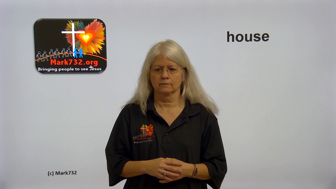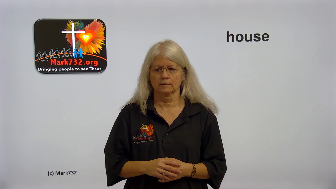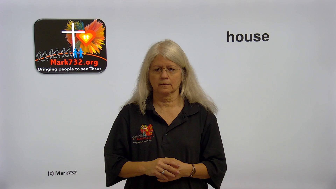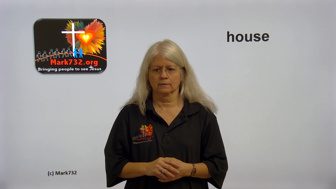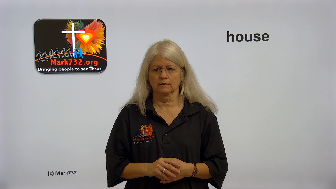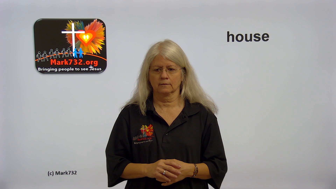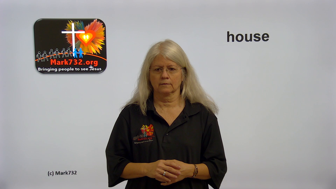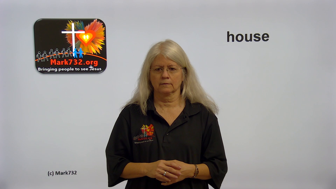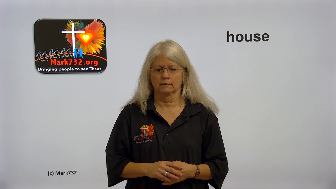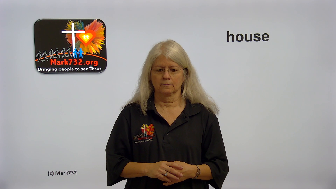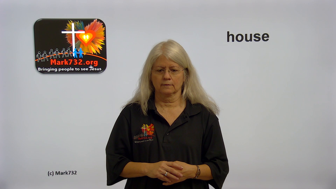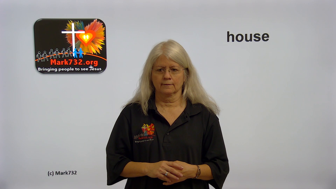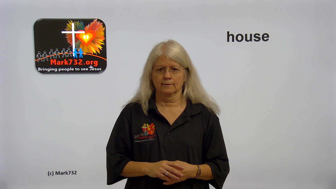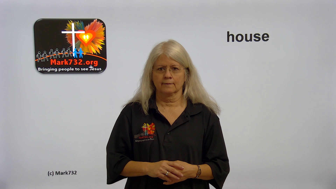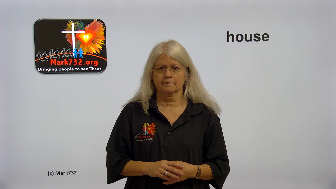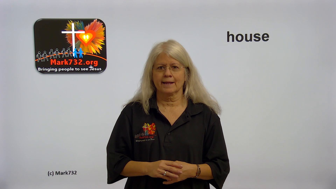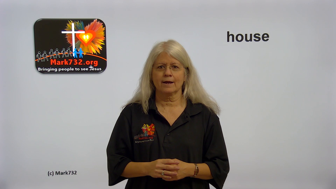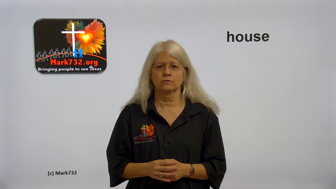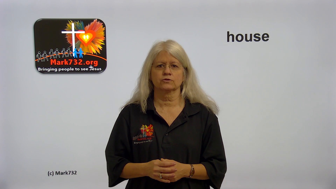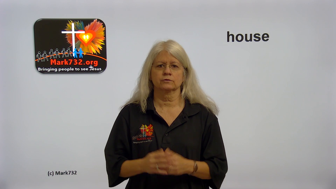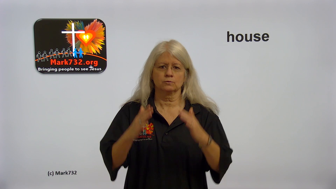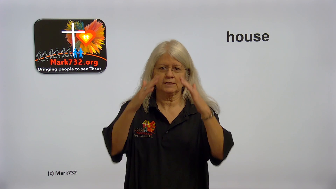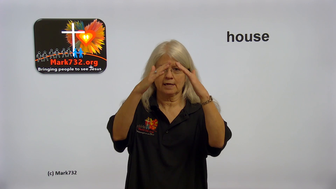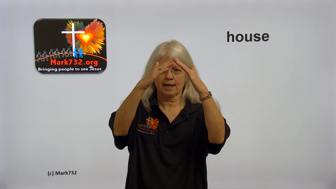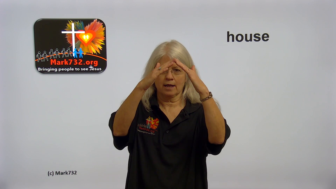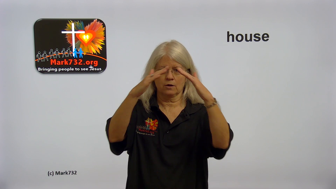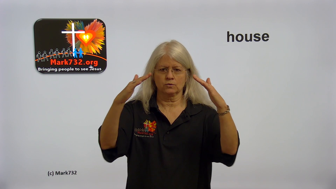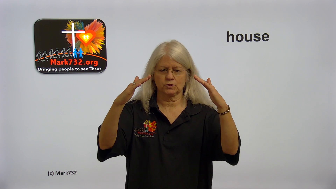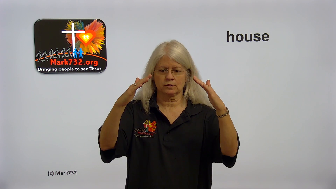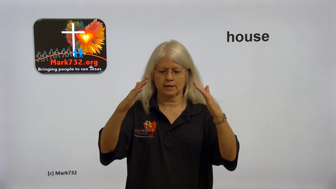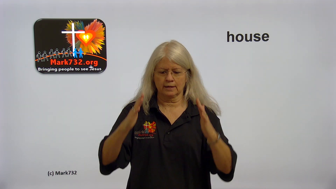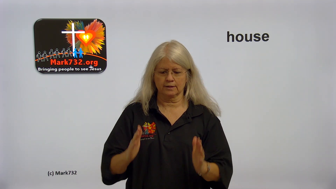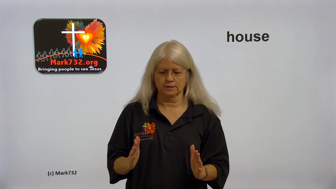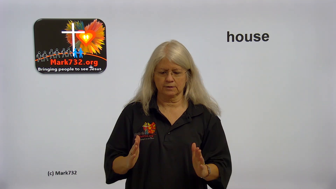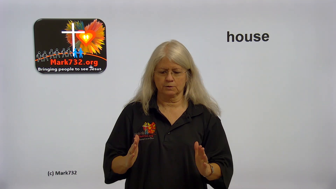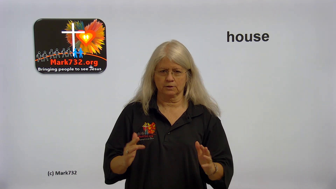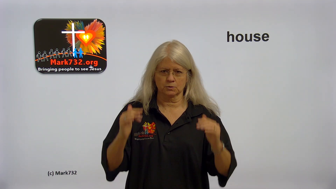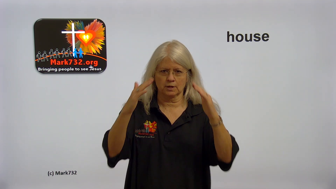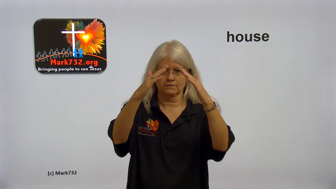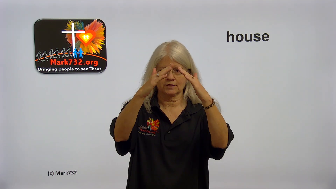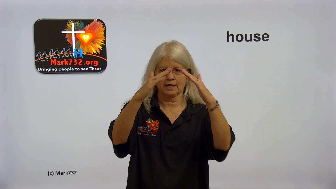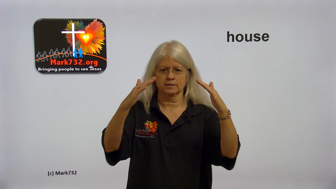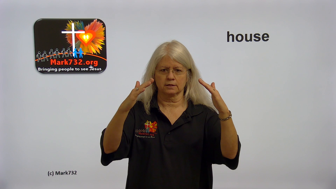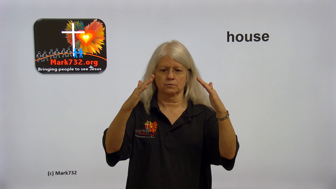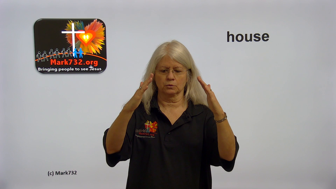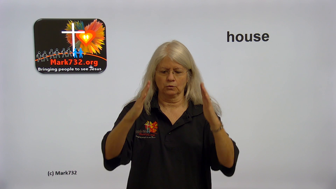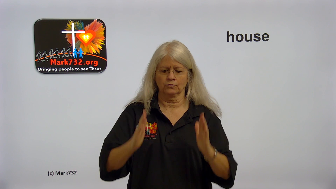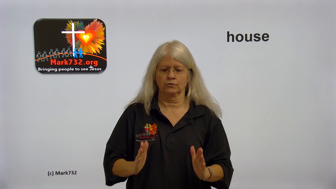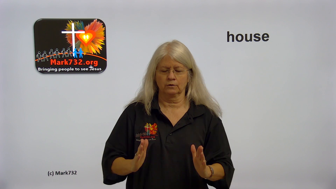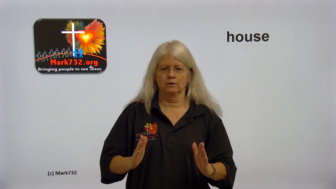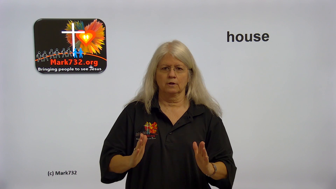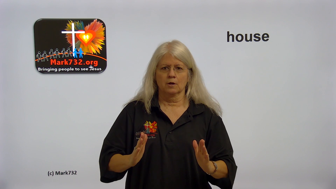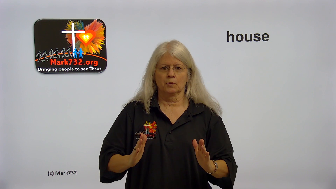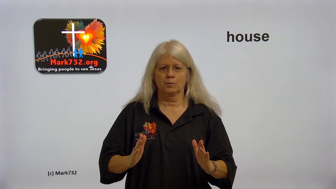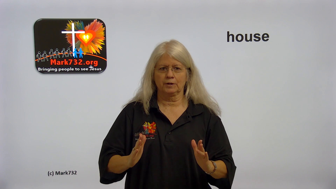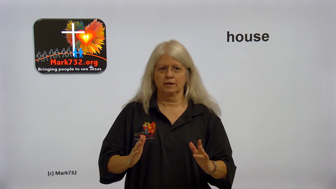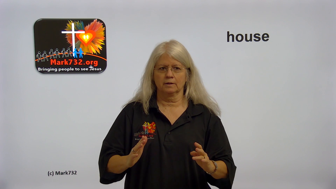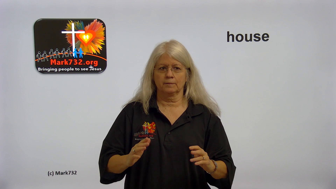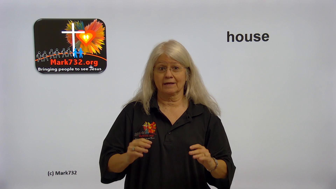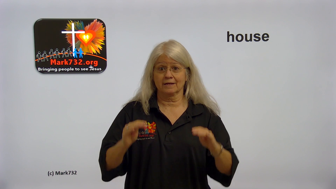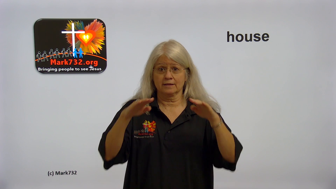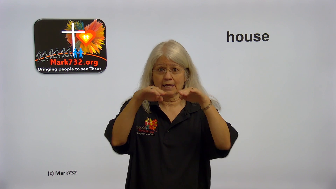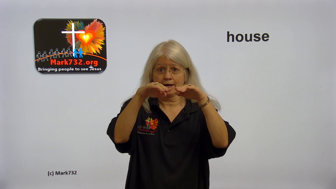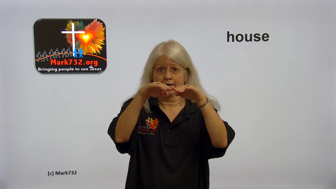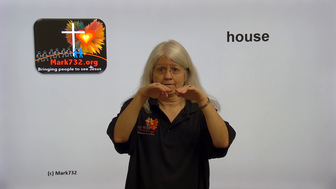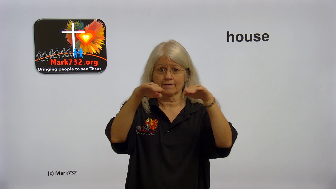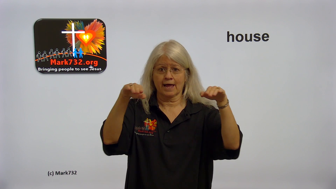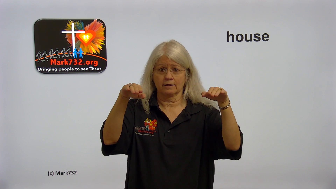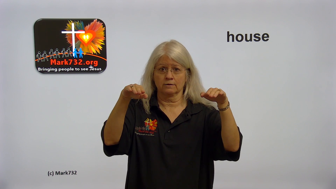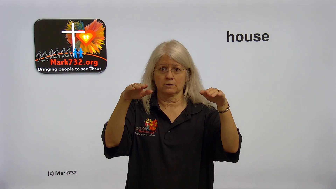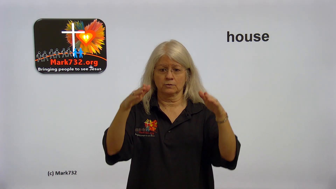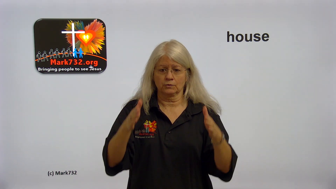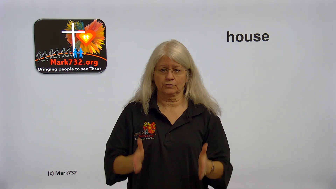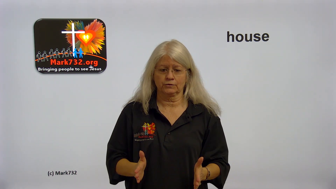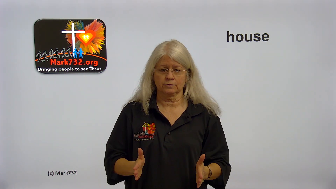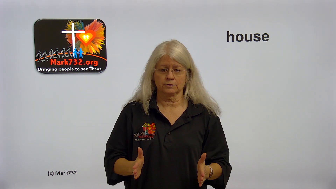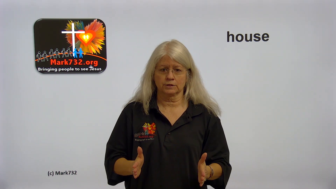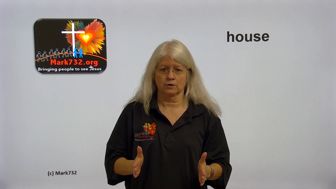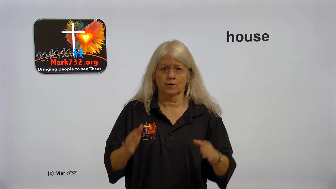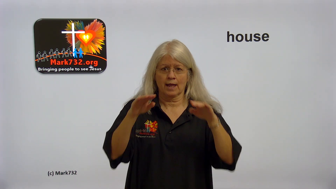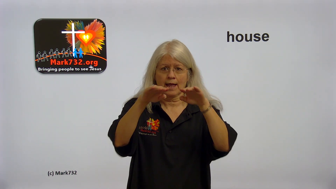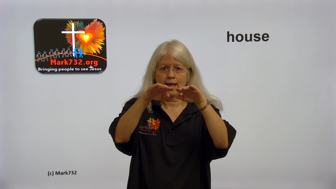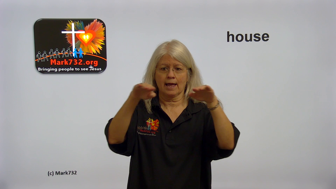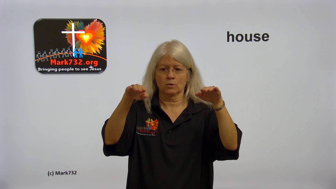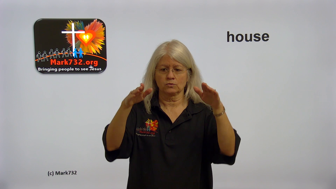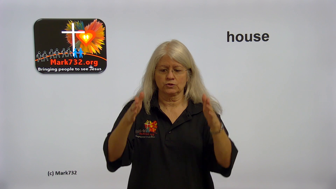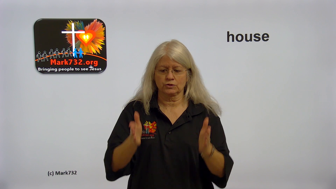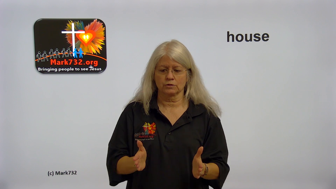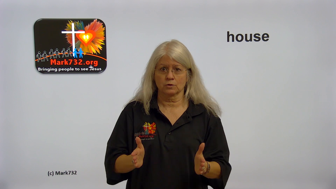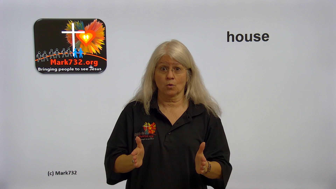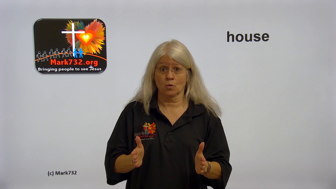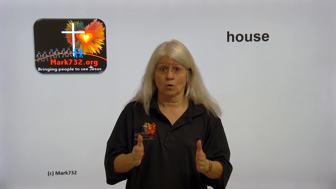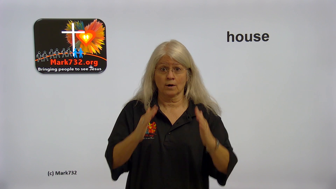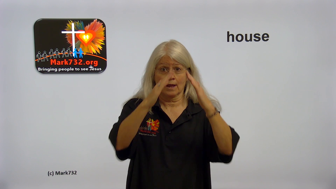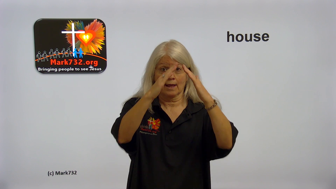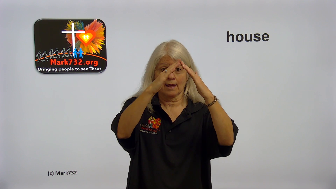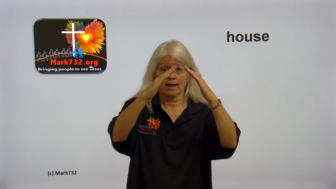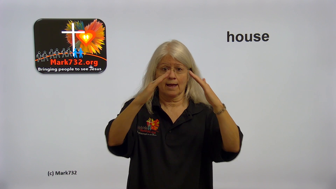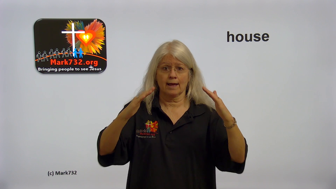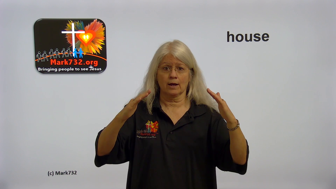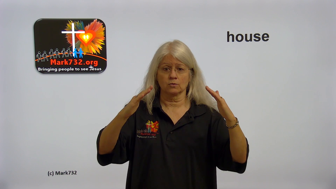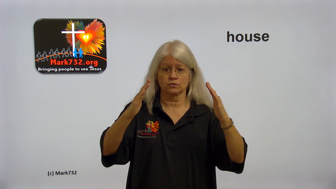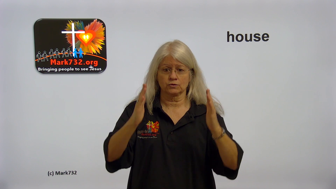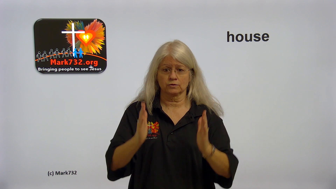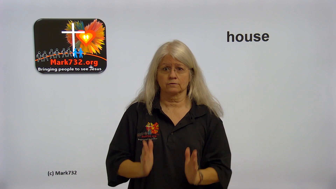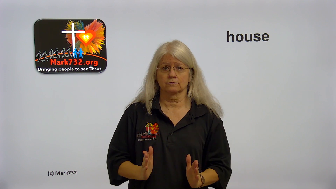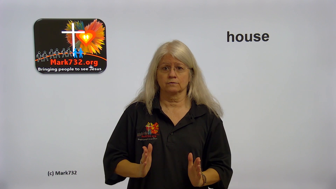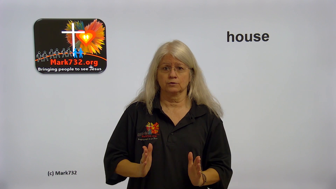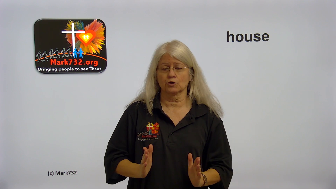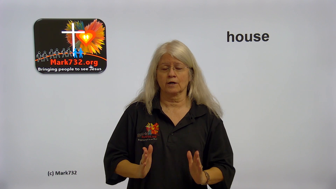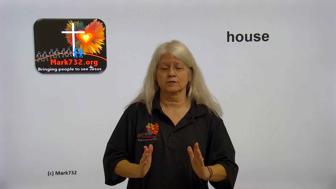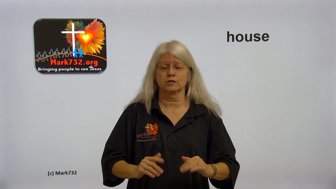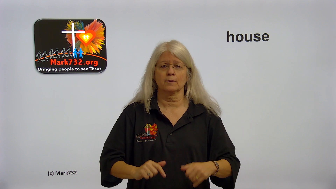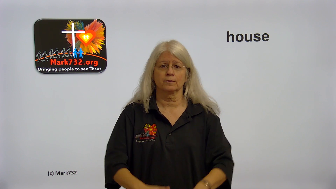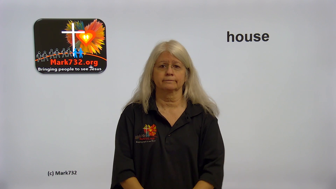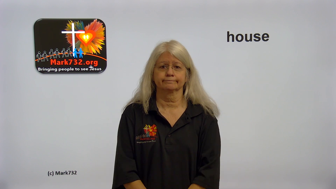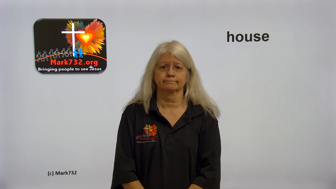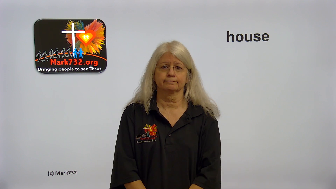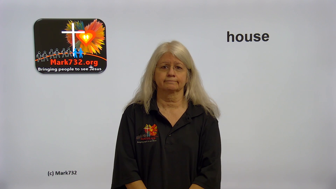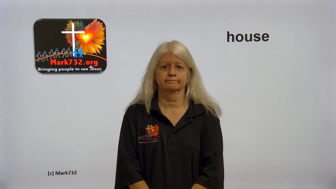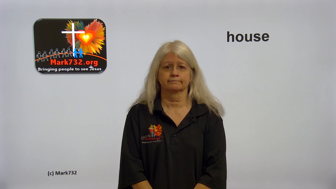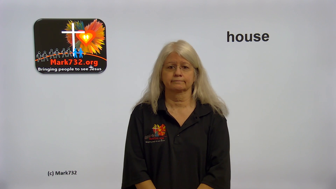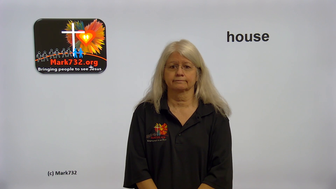house